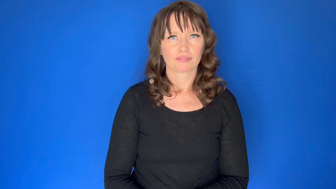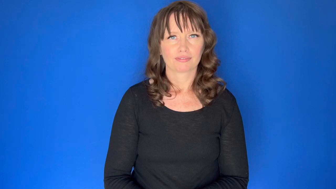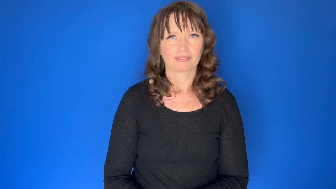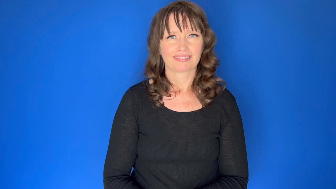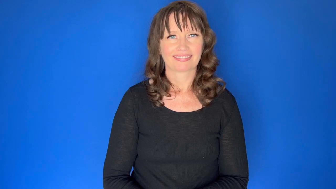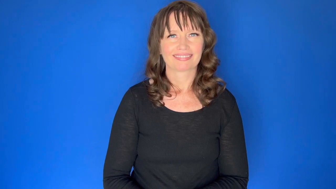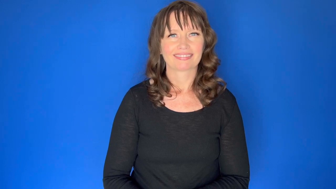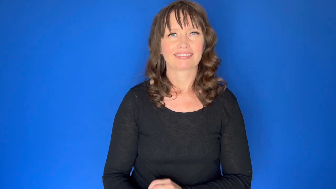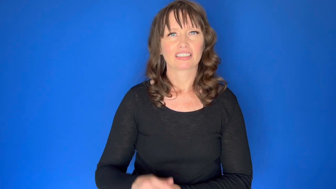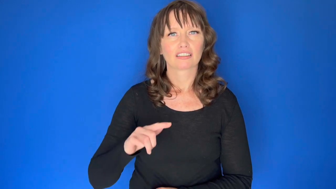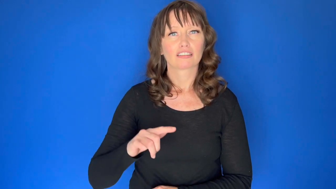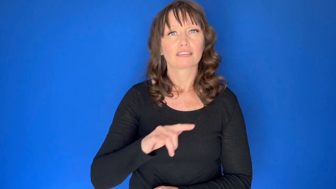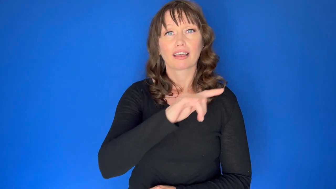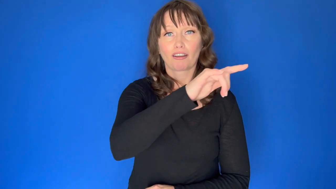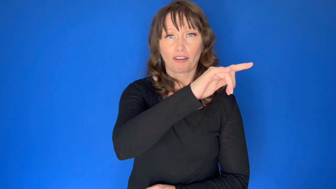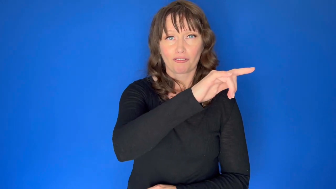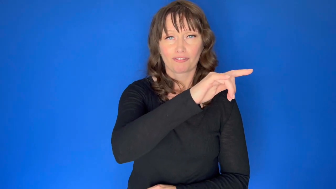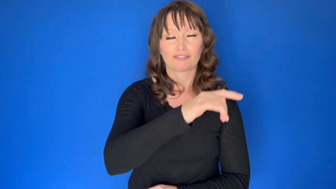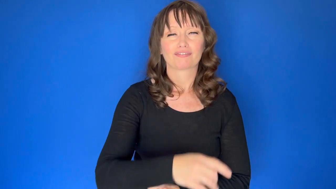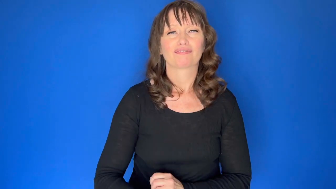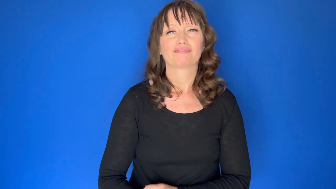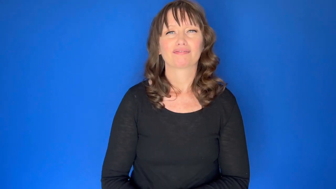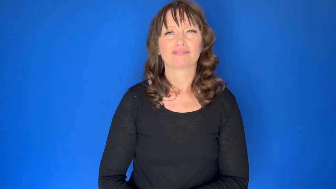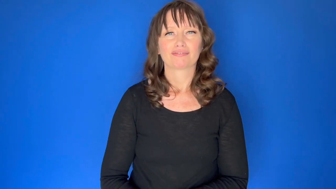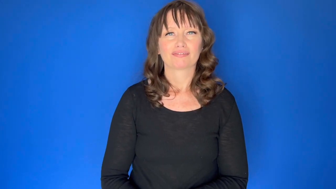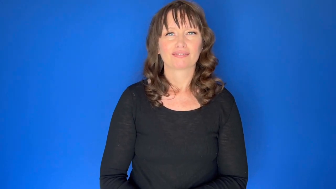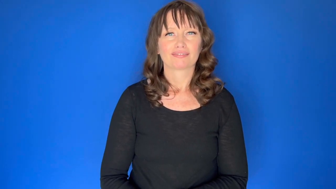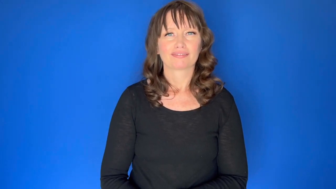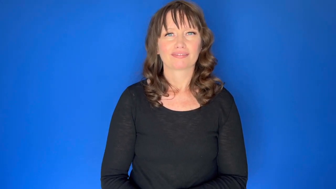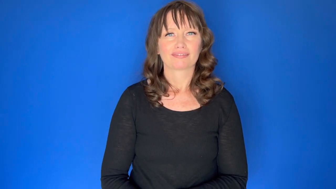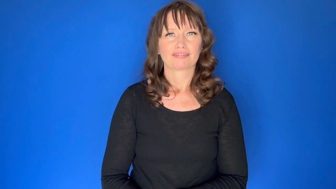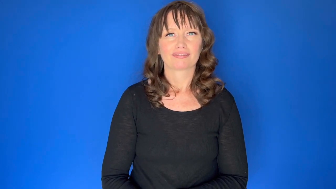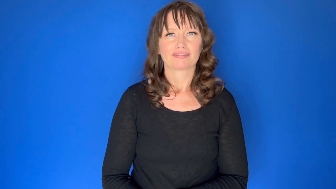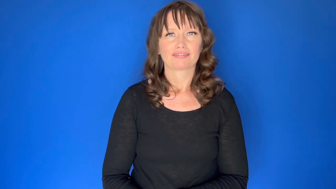taking off plane